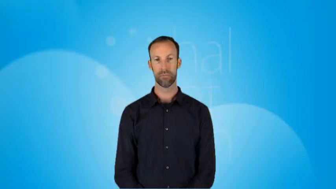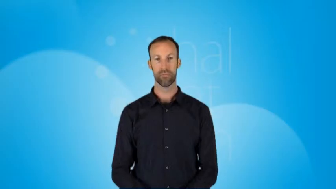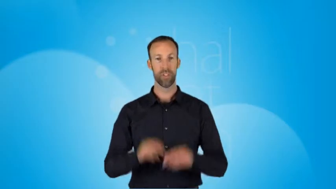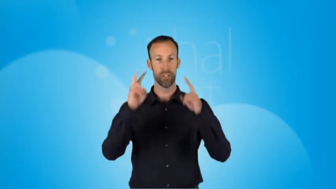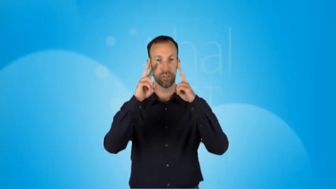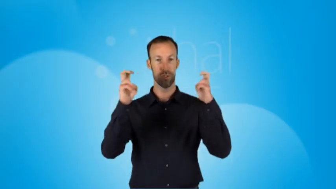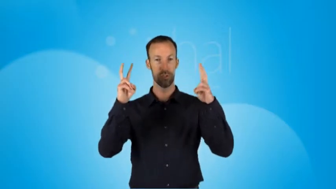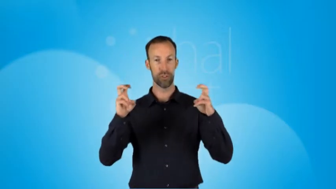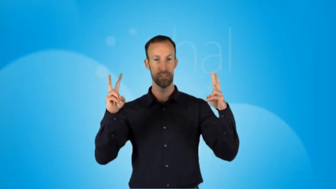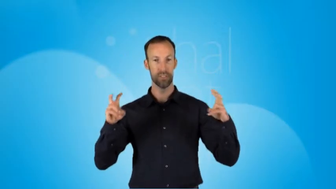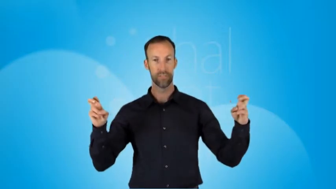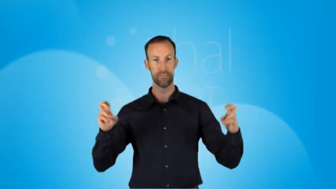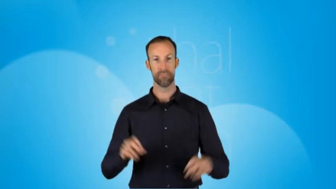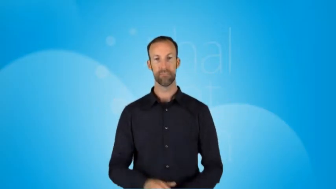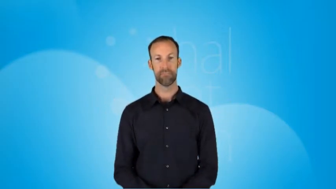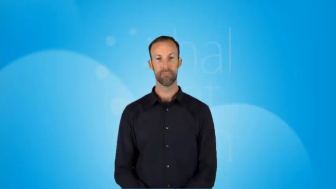circus